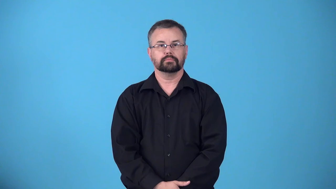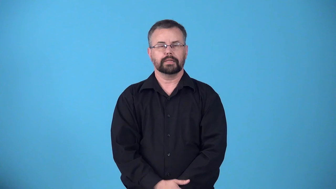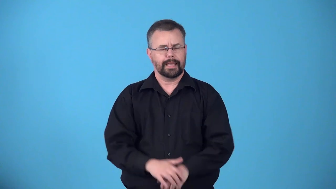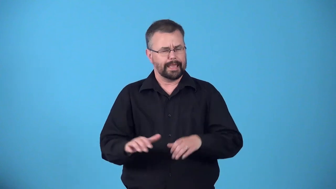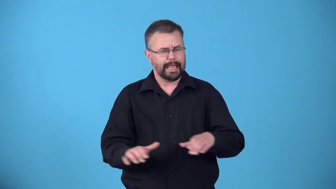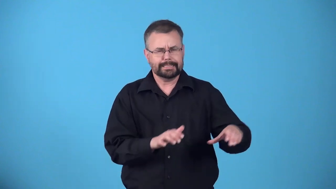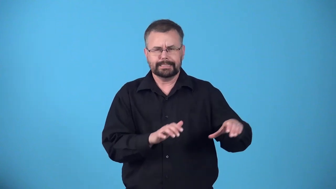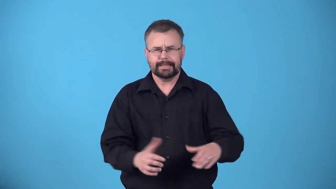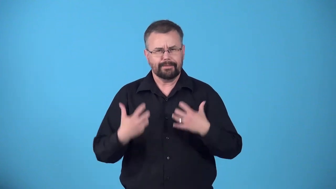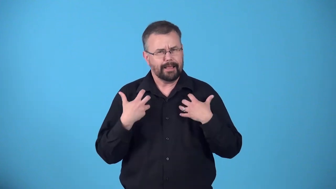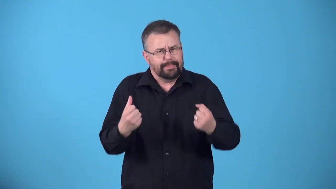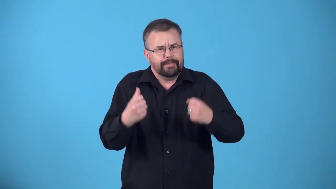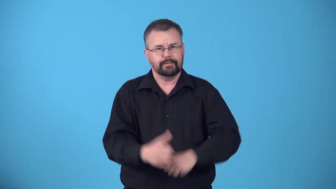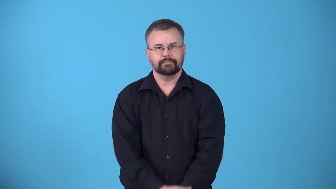alive and kicking